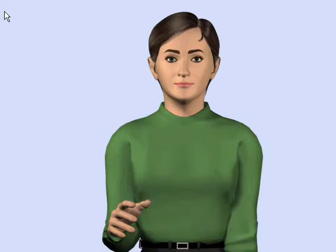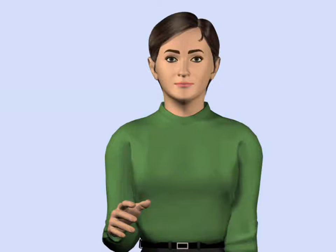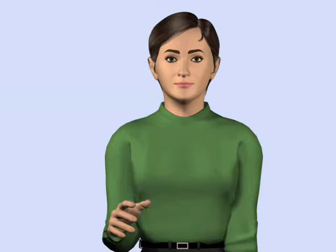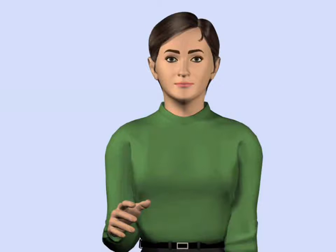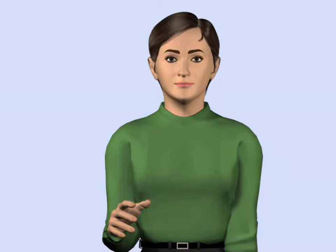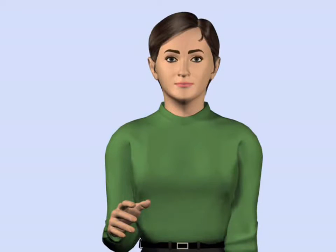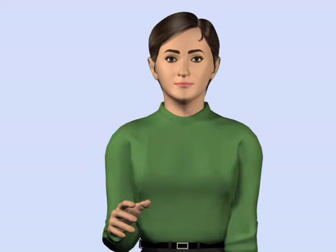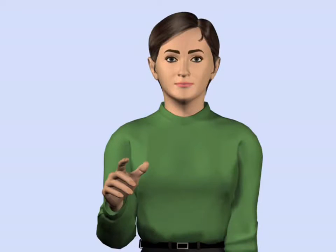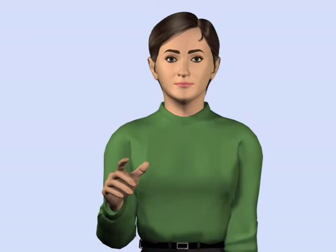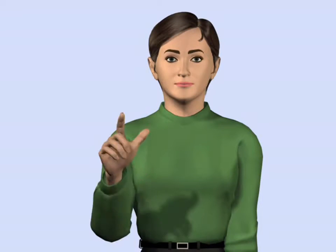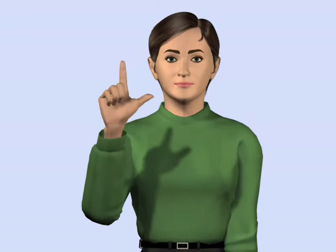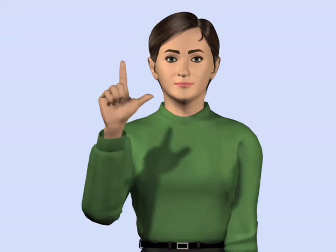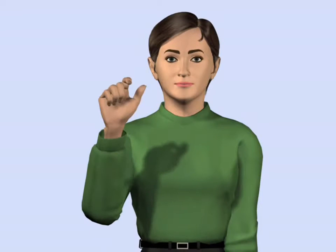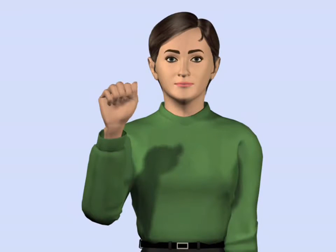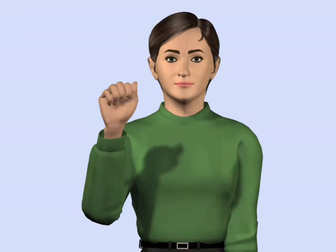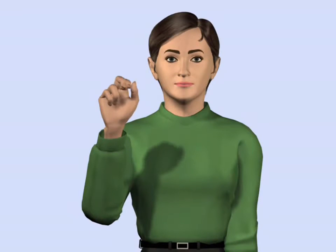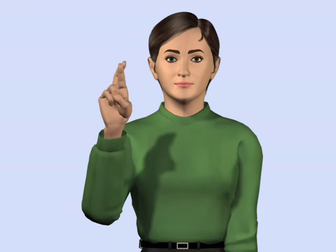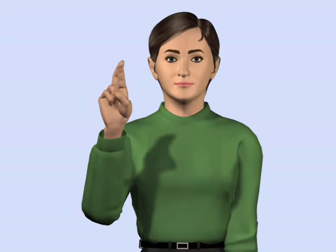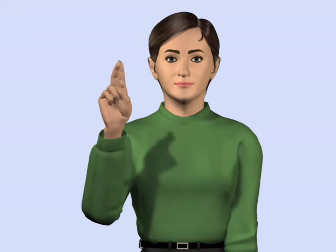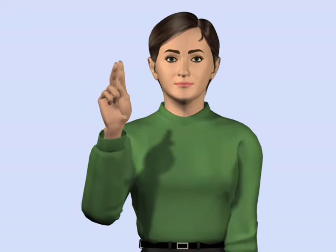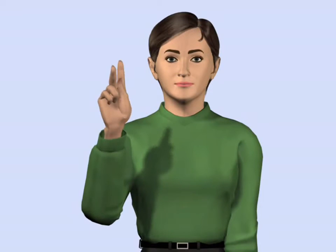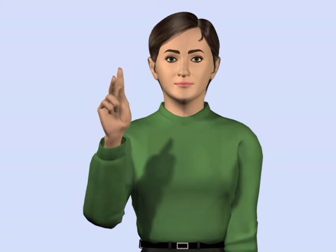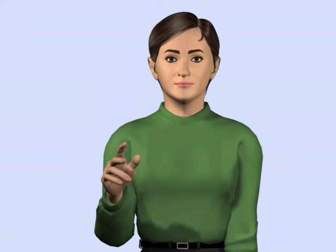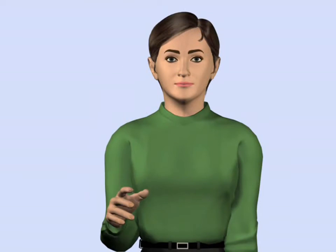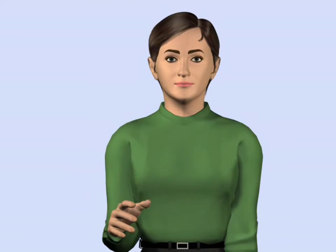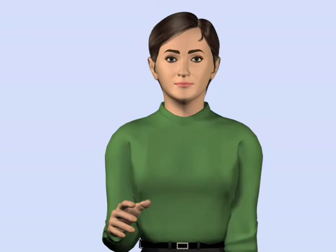lark-bird